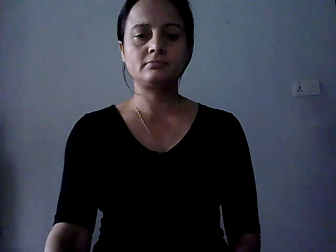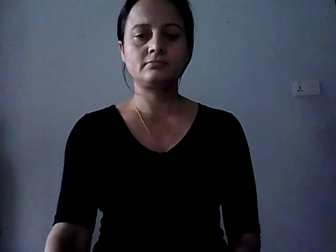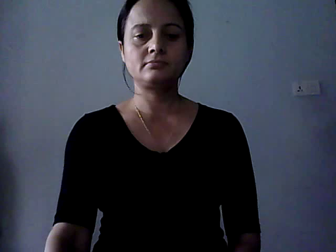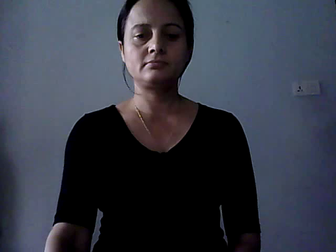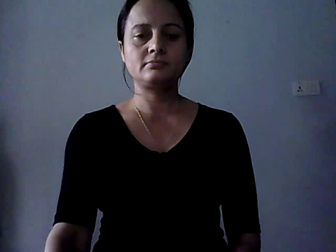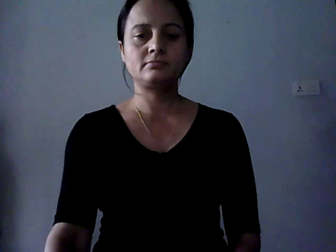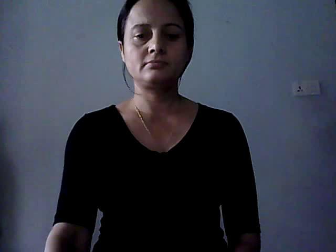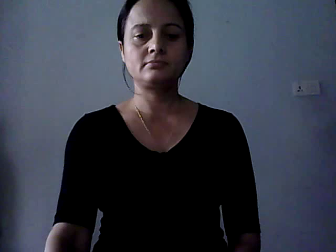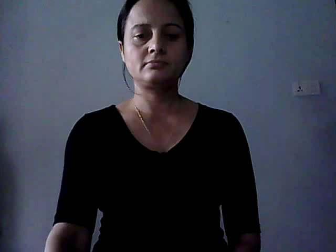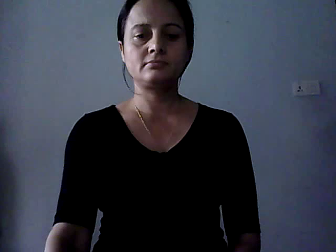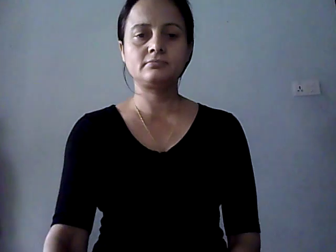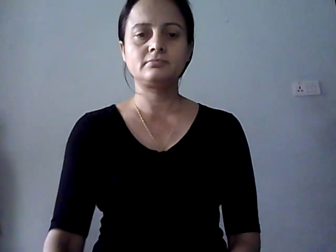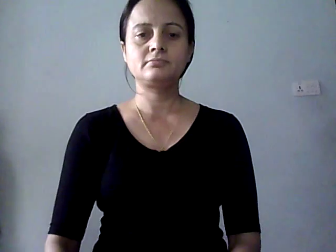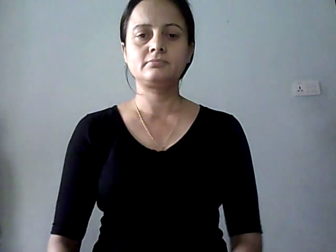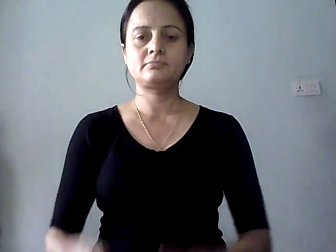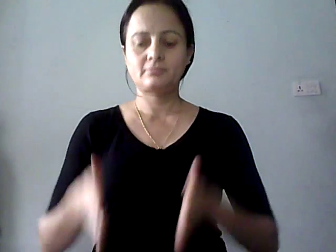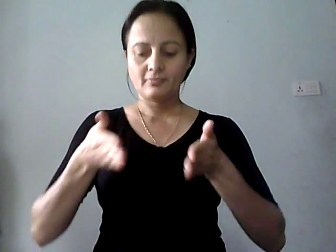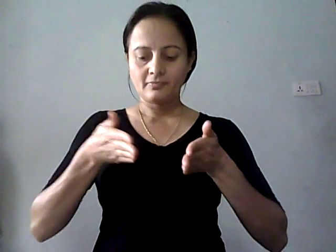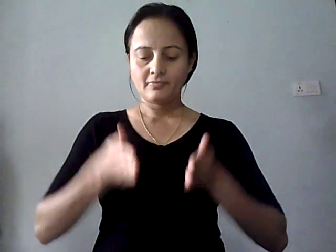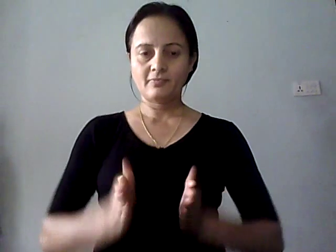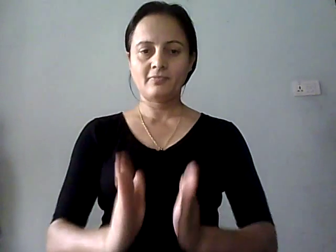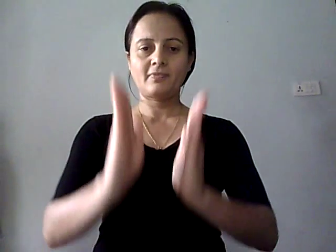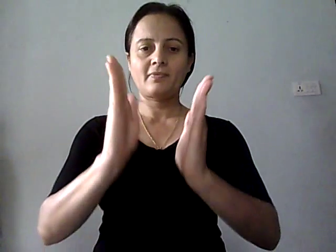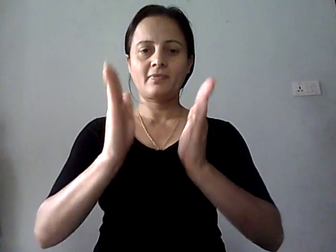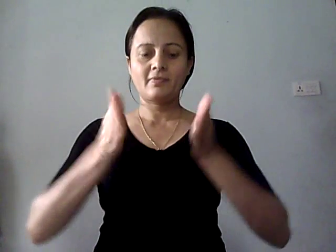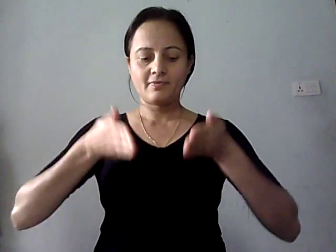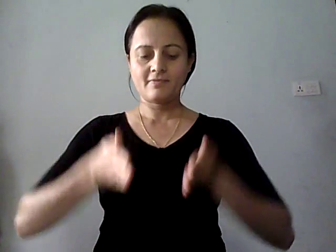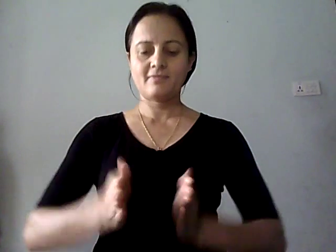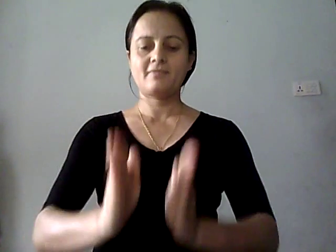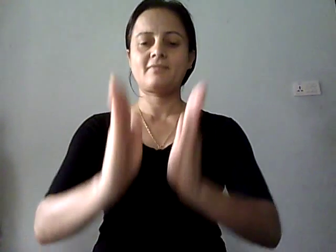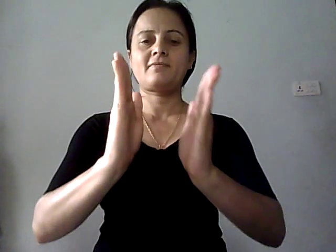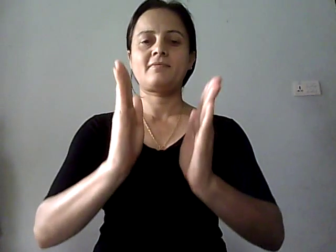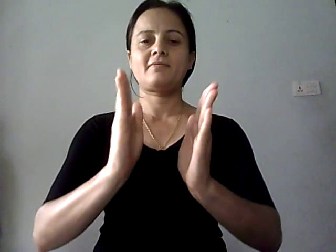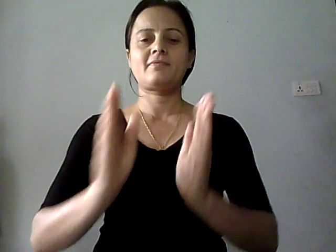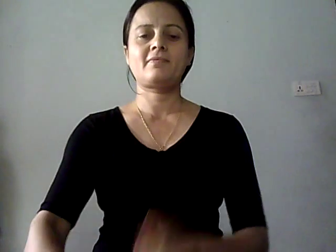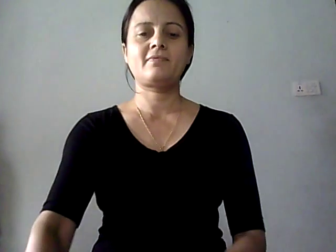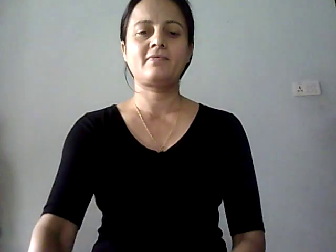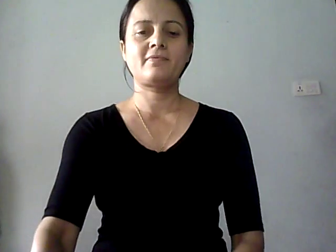iceskate